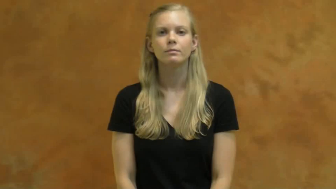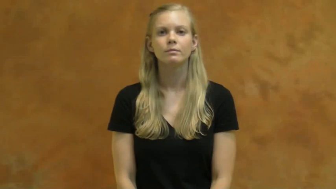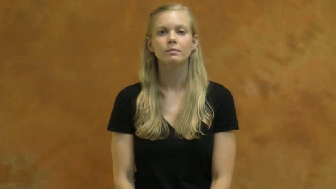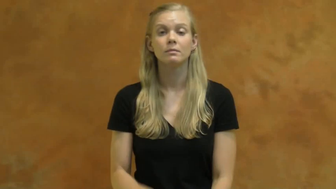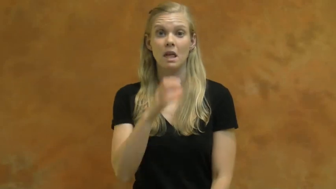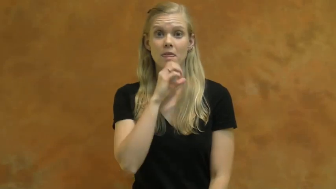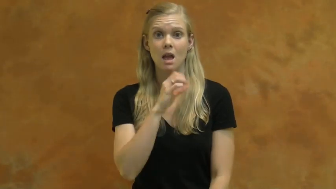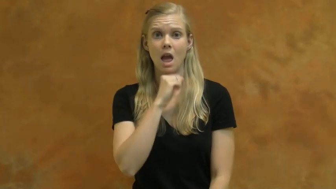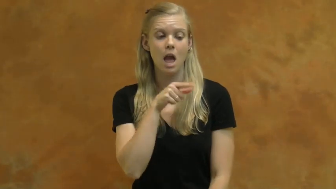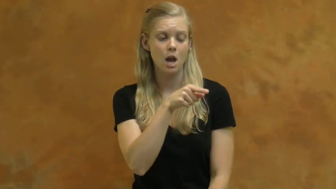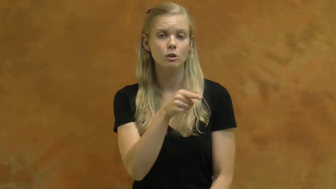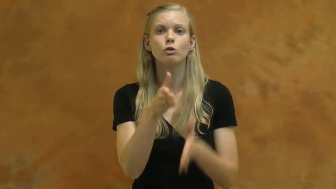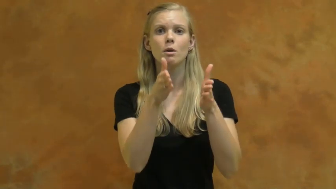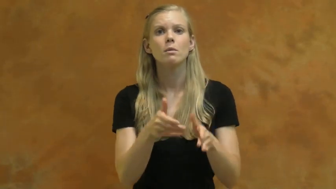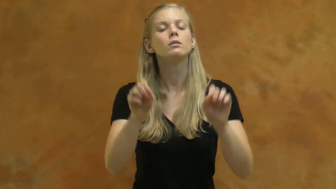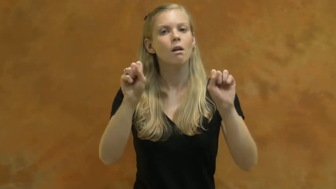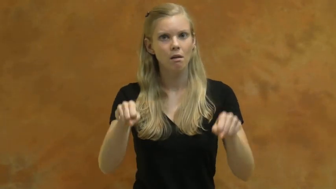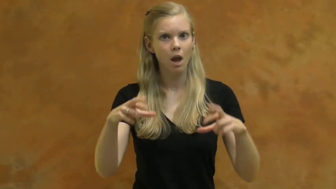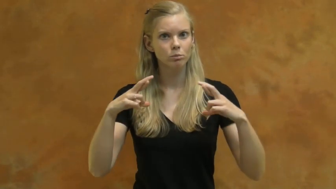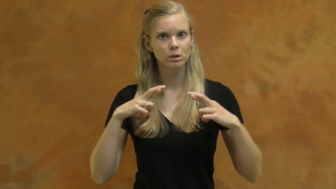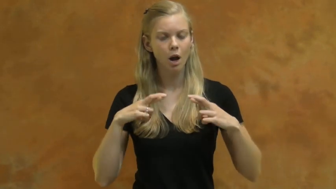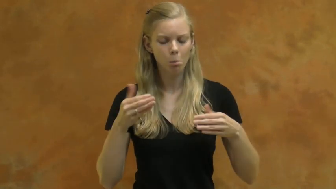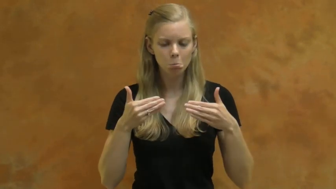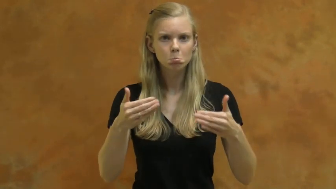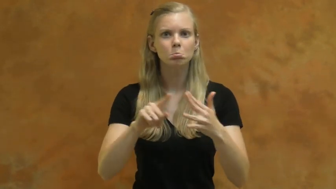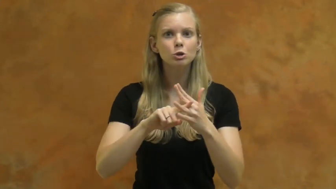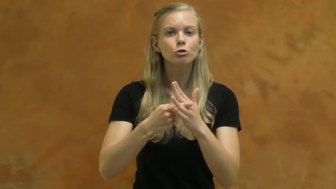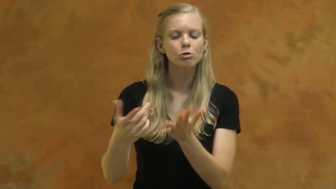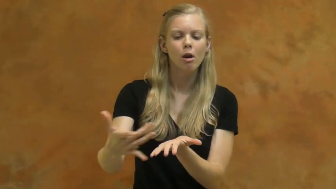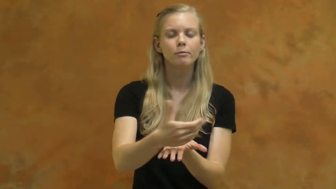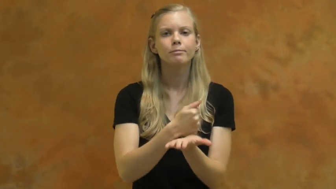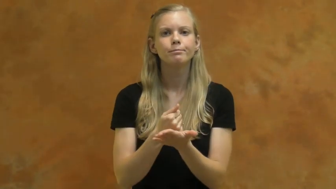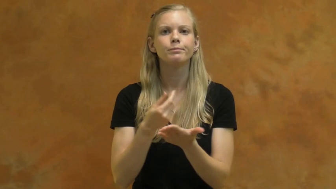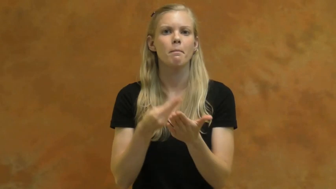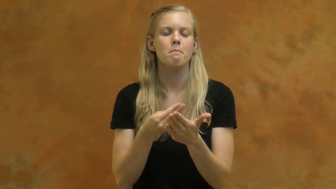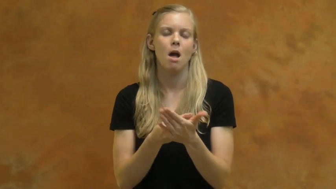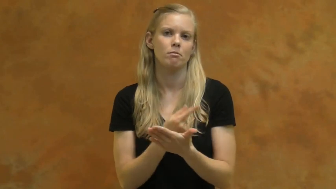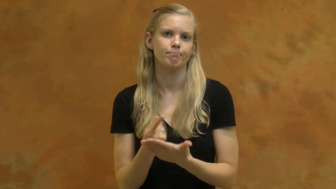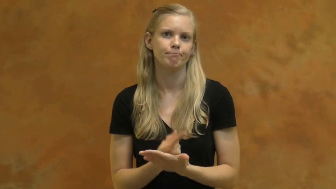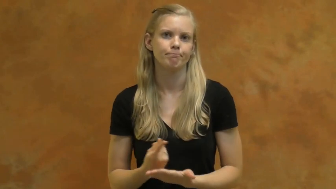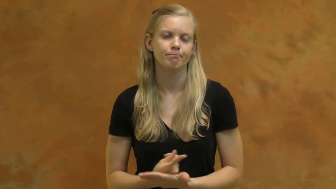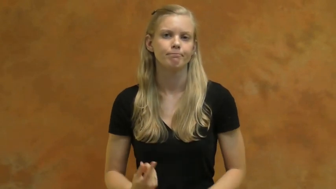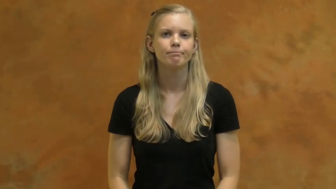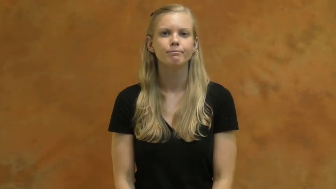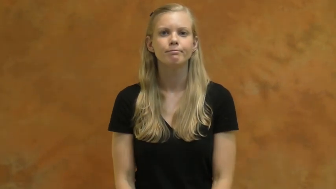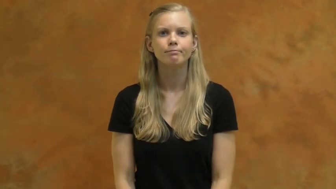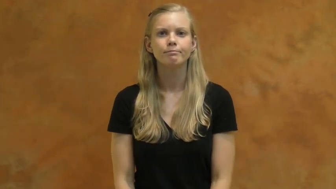pension age and retirement age